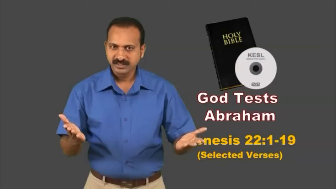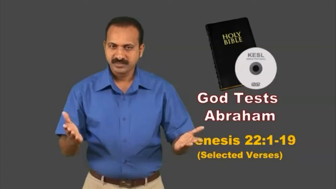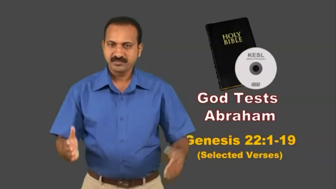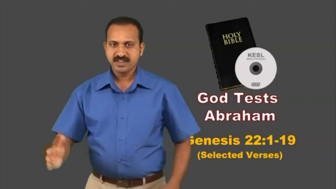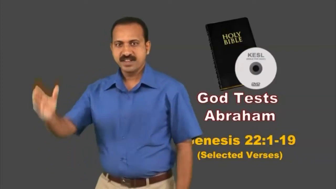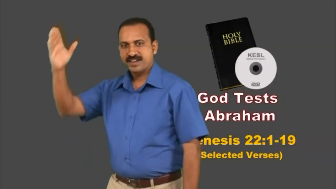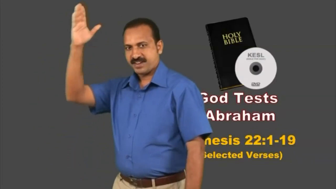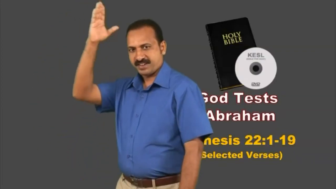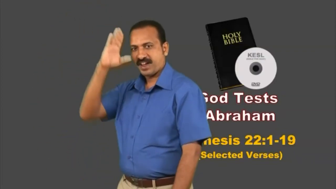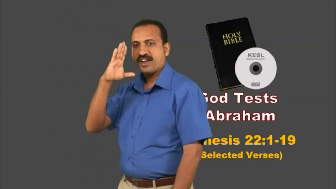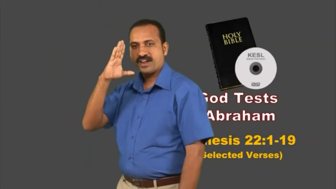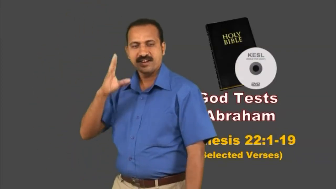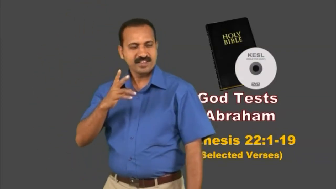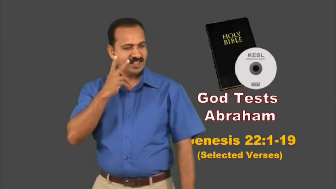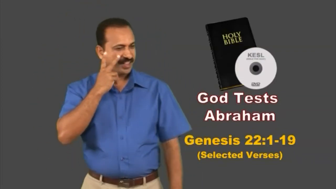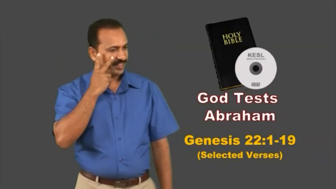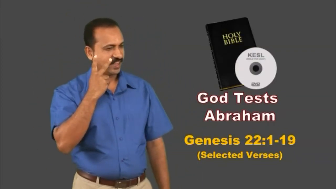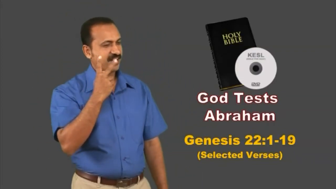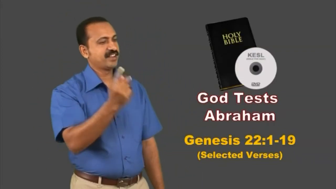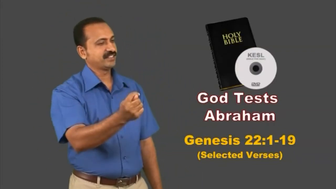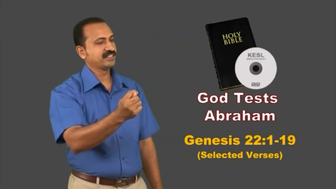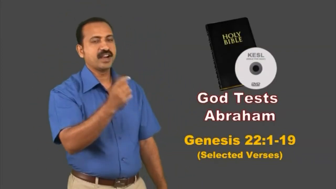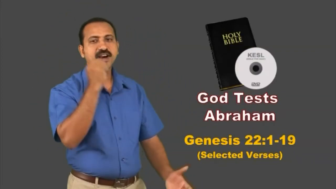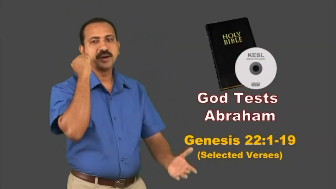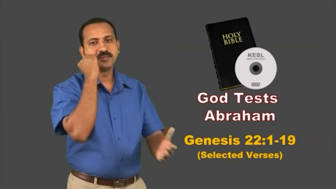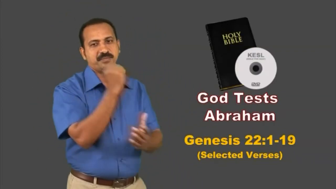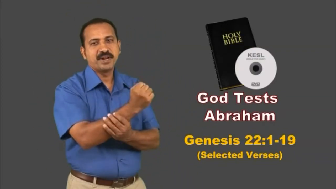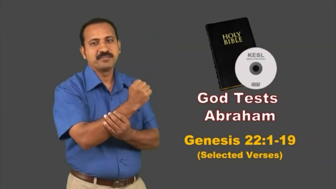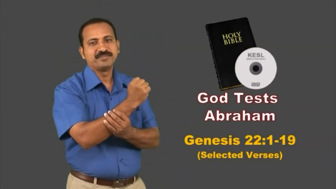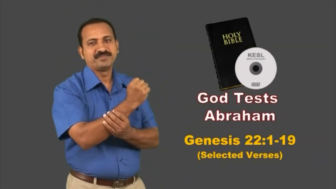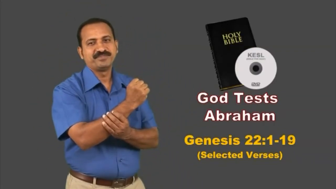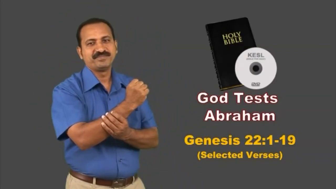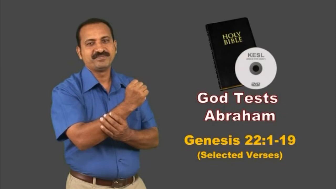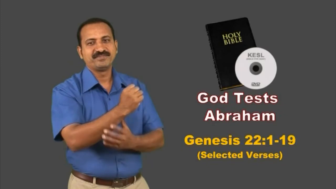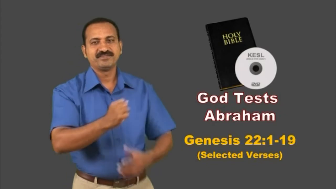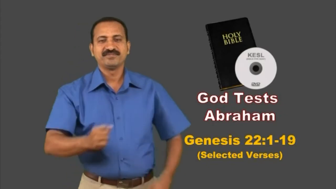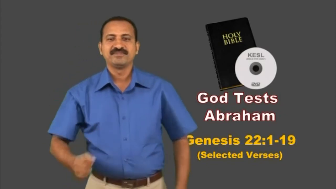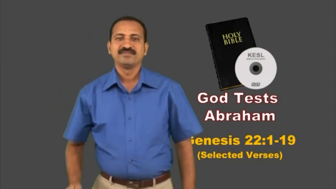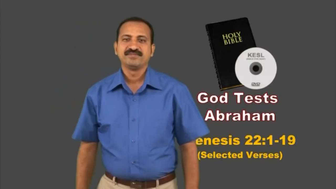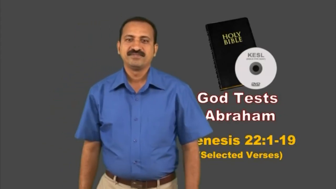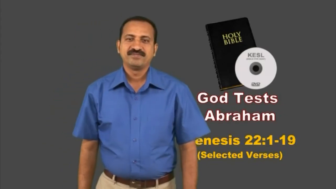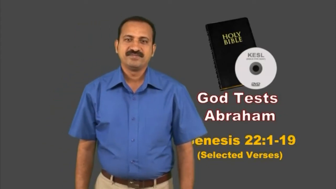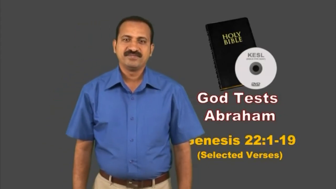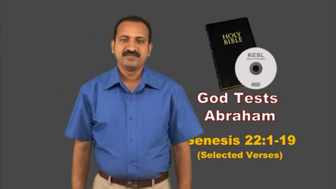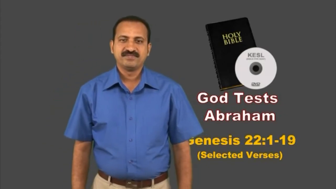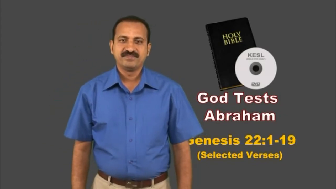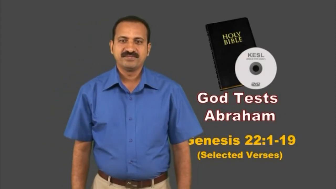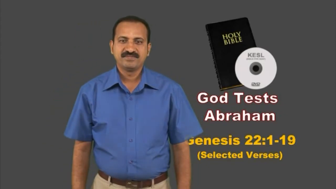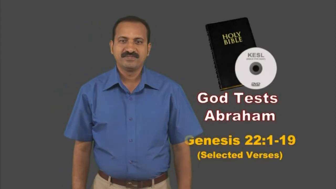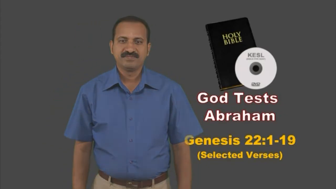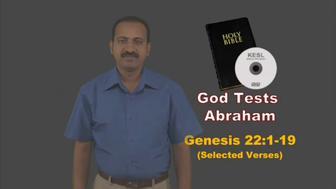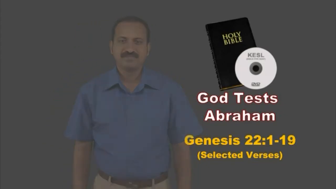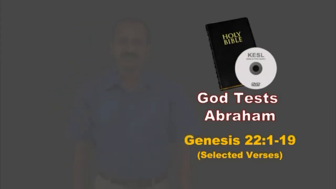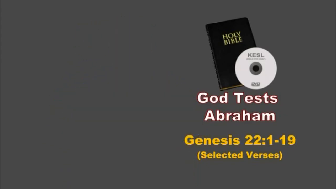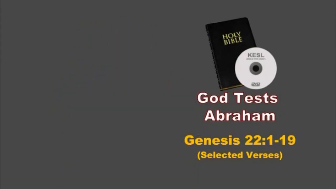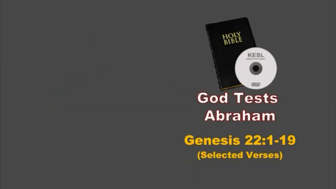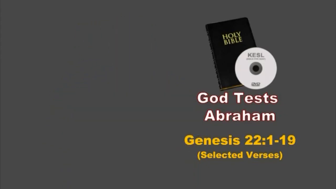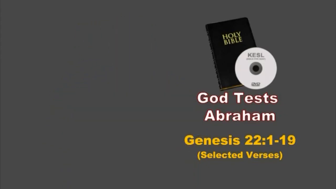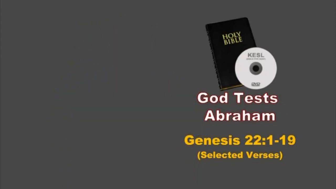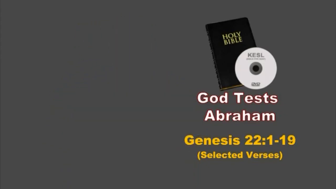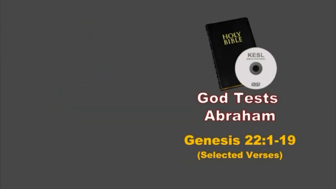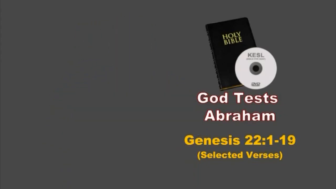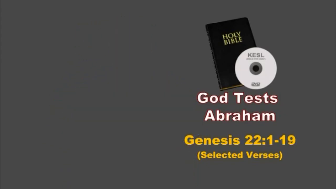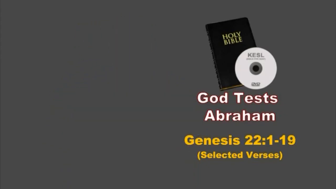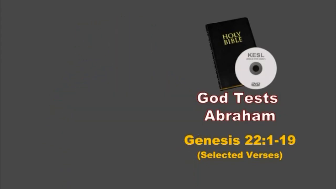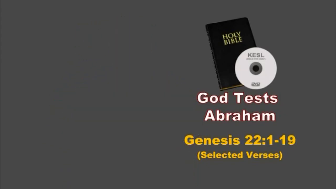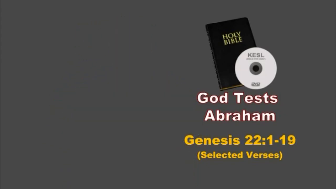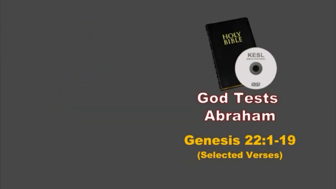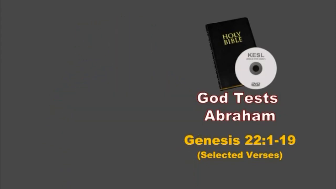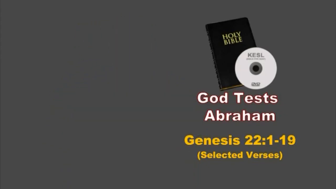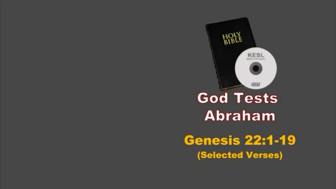God Tests Abraham